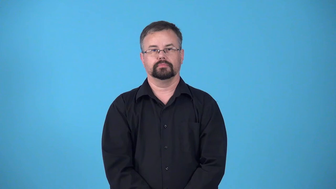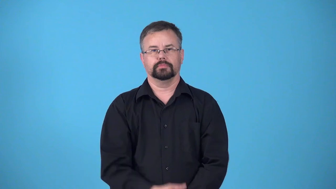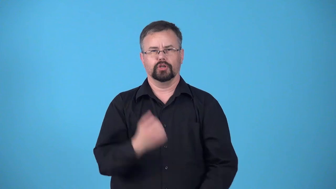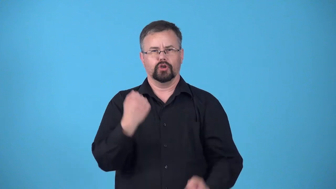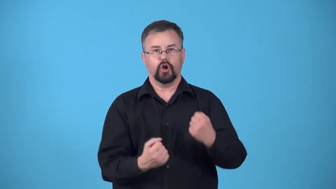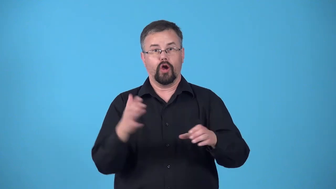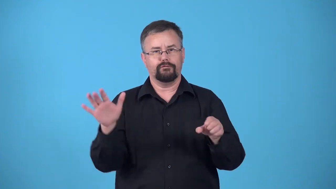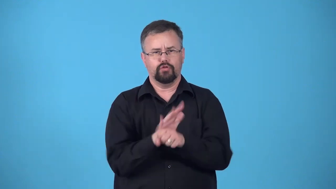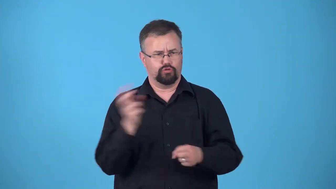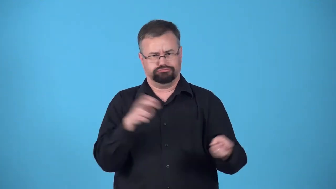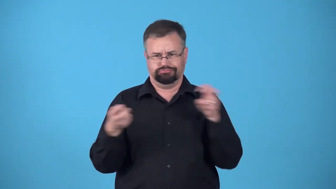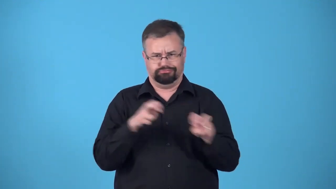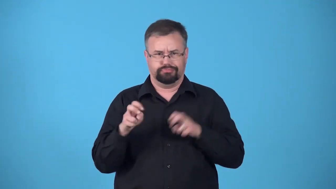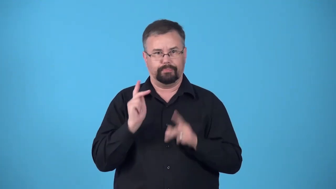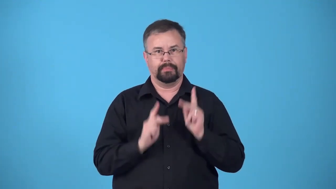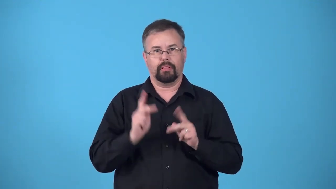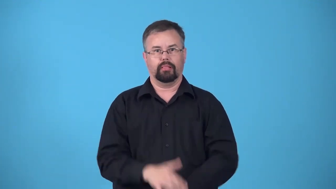carload